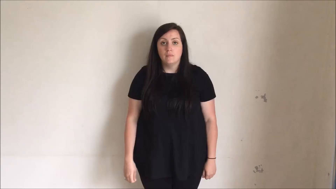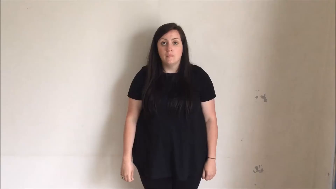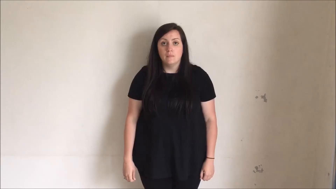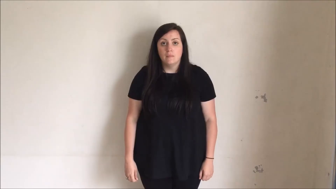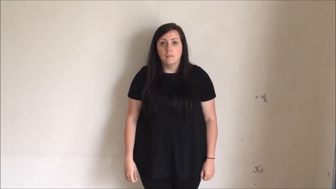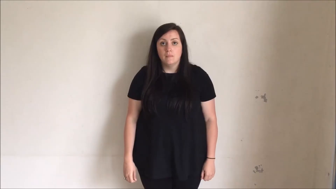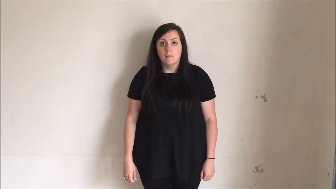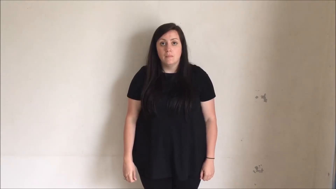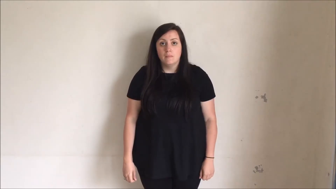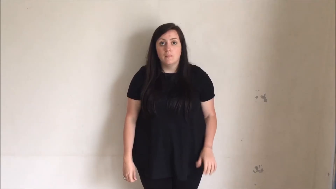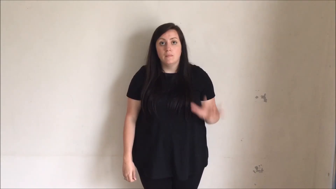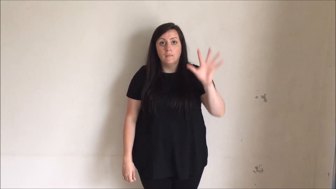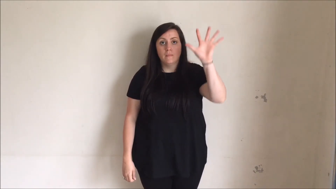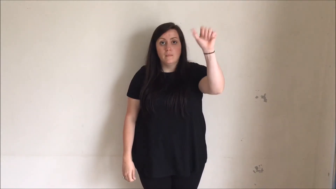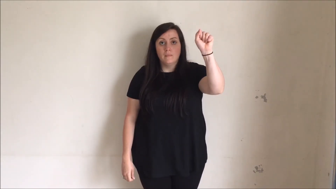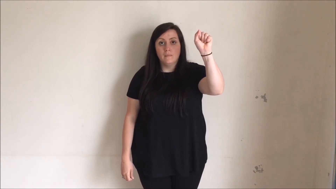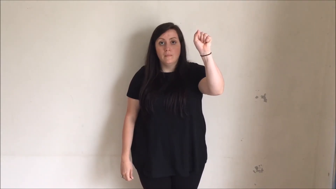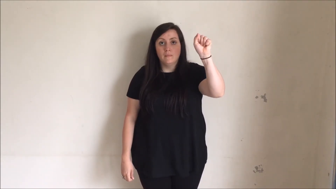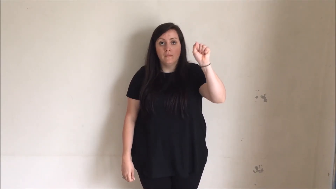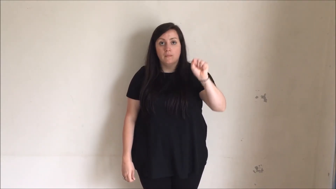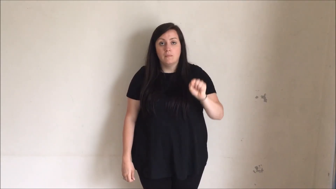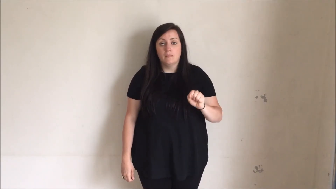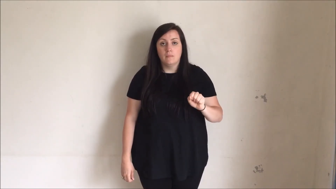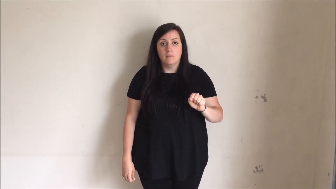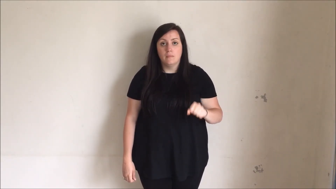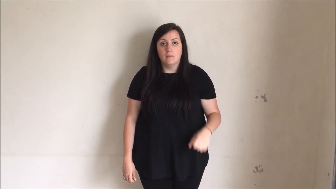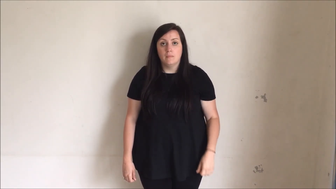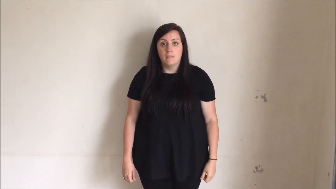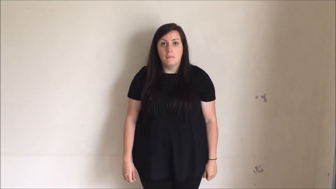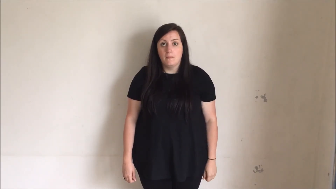to catch